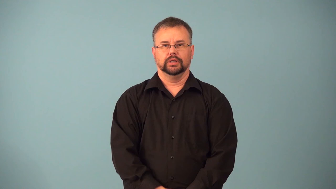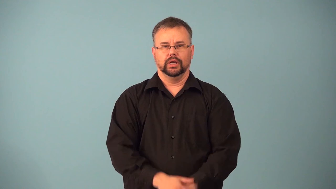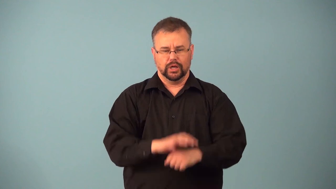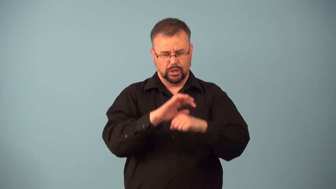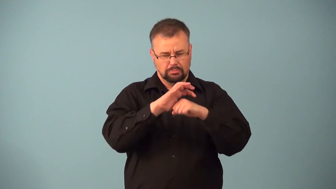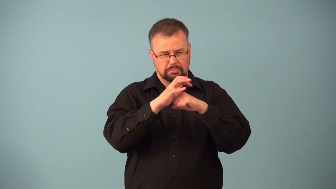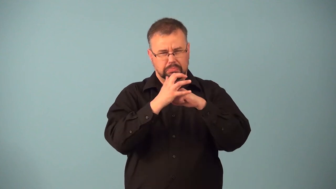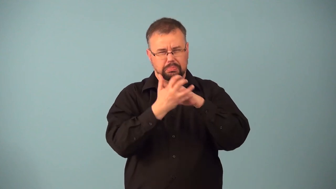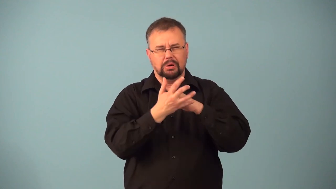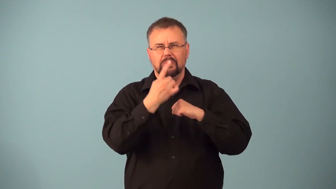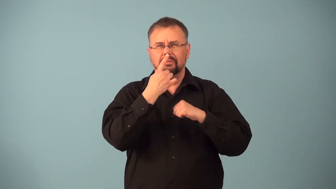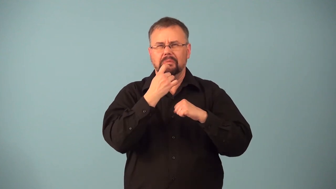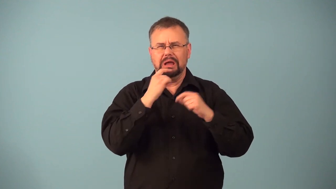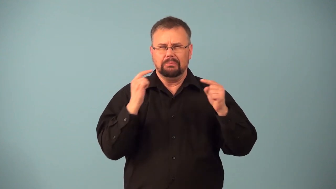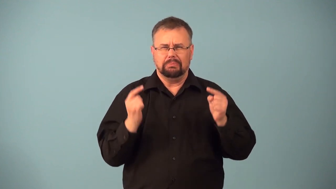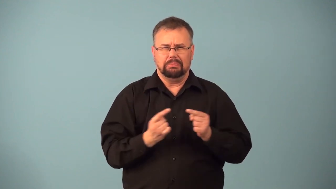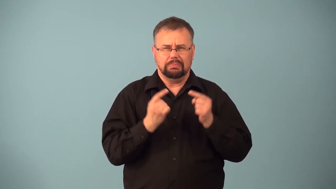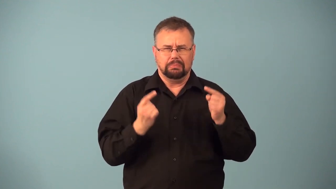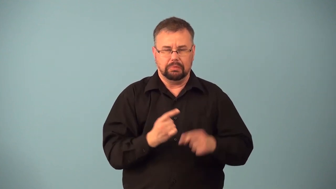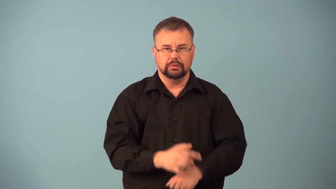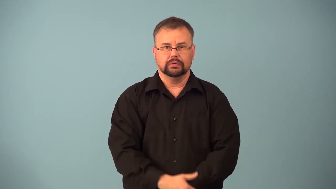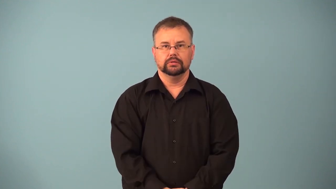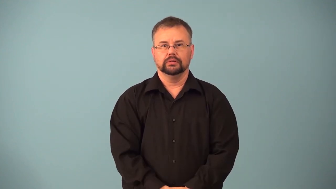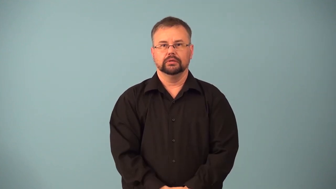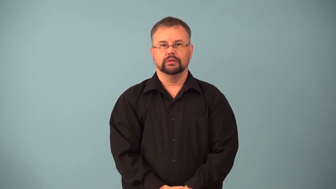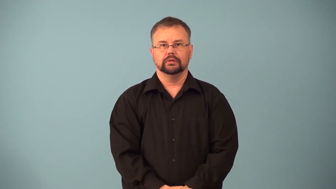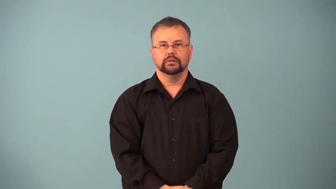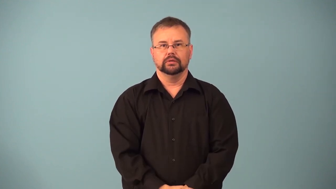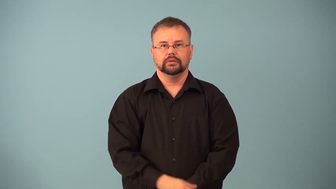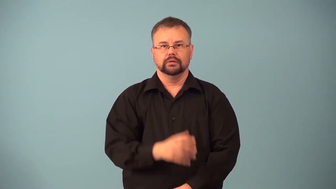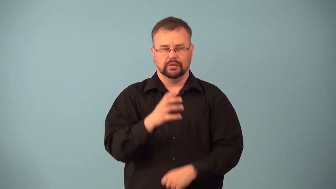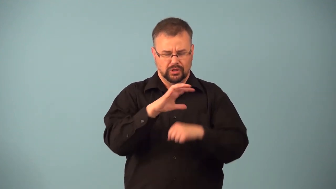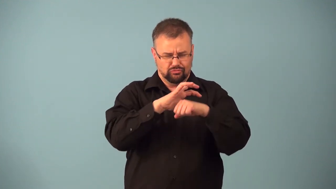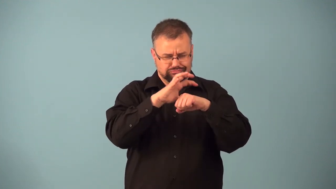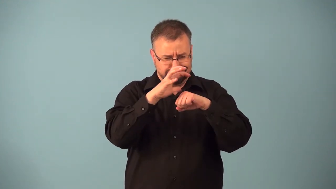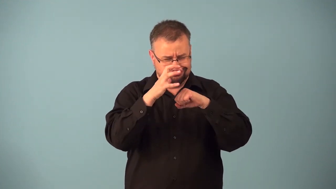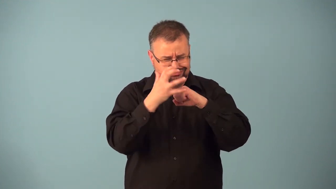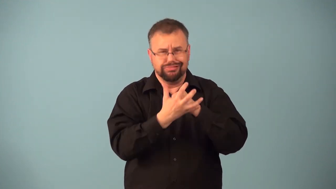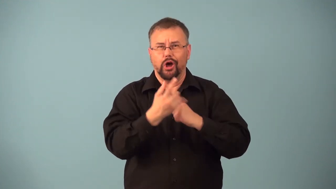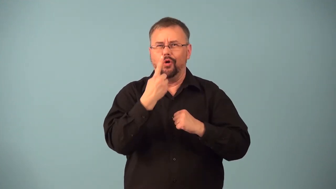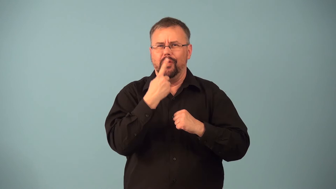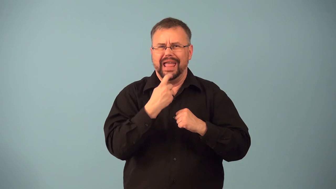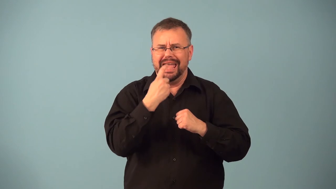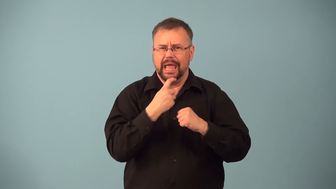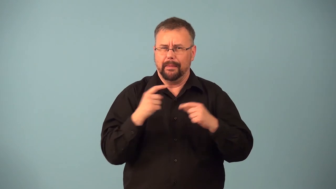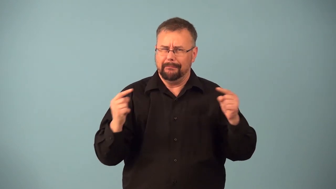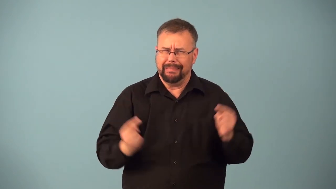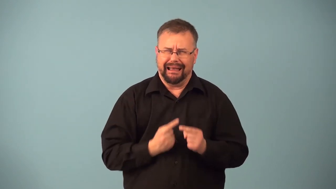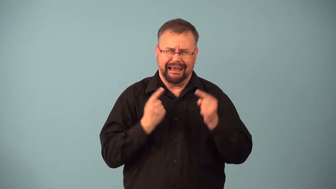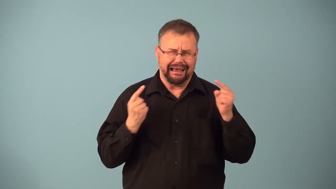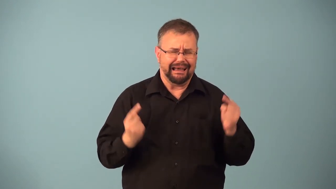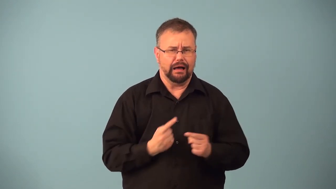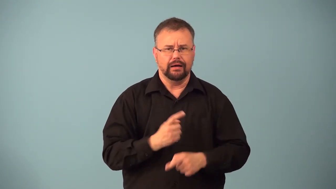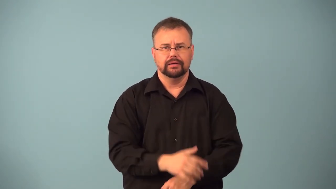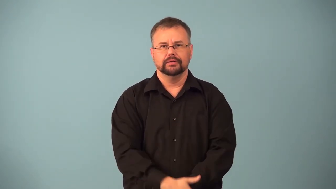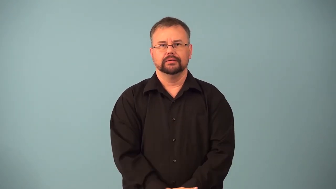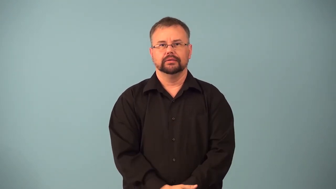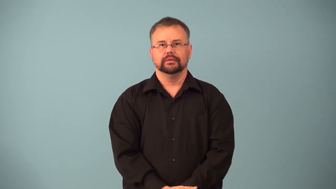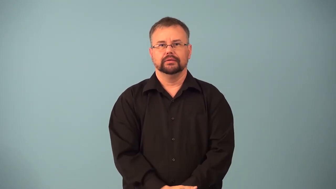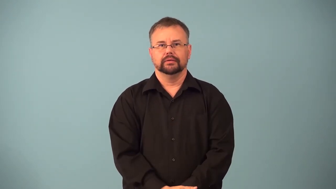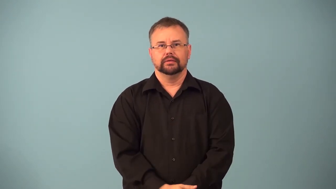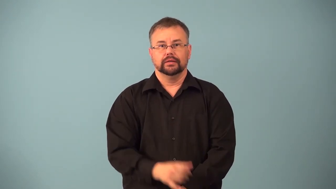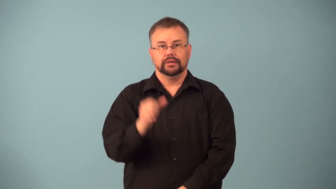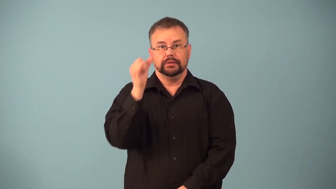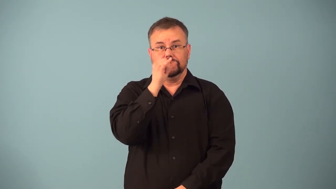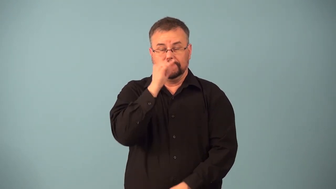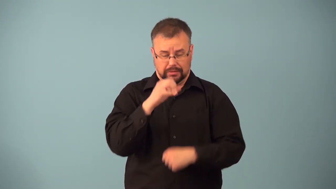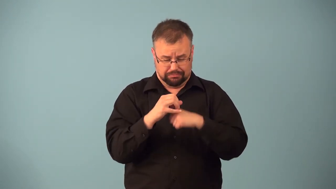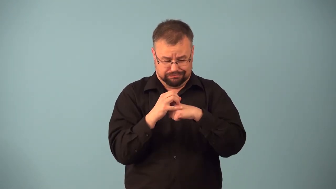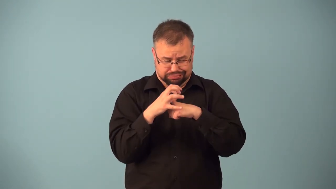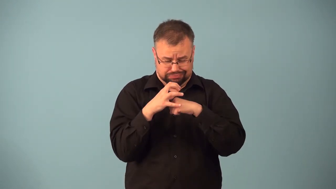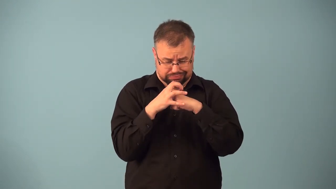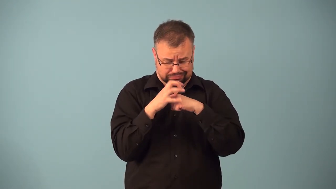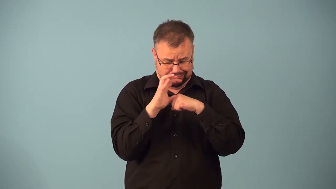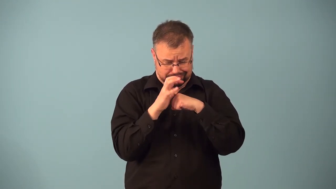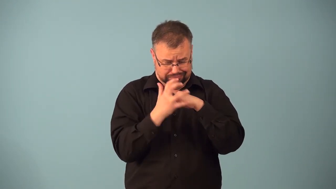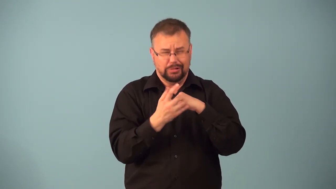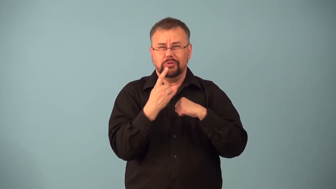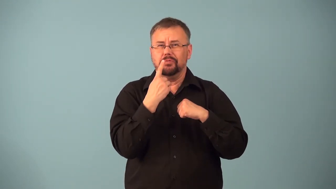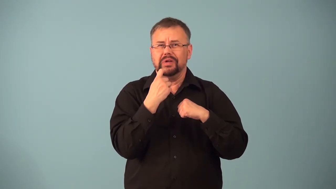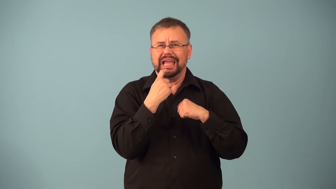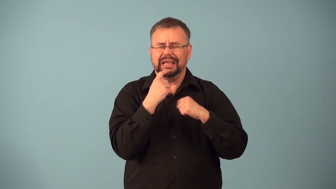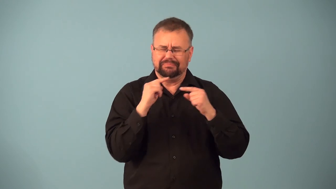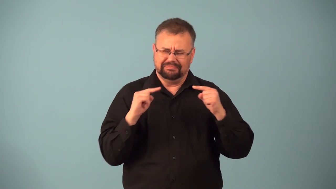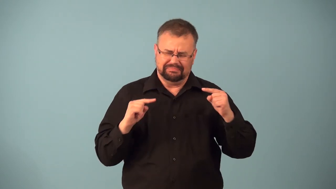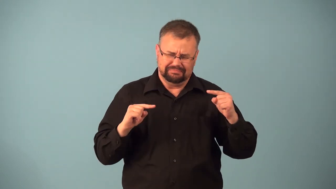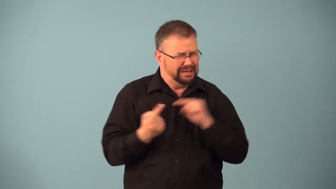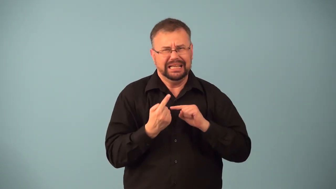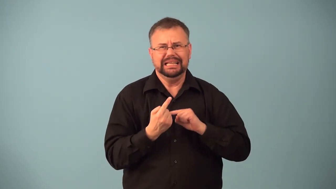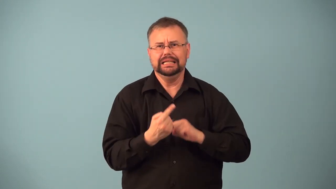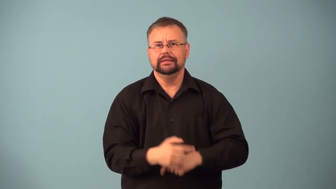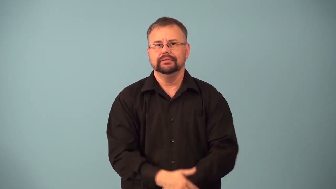gouty,goutier,goutiest